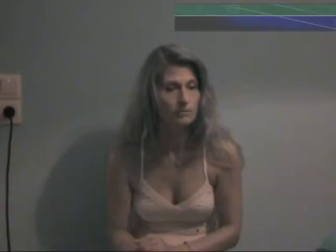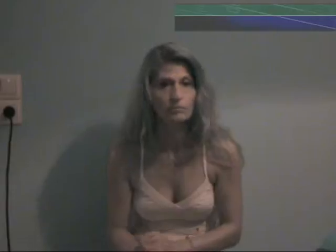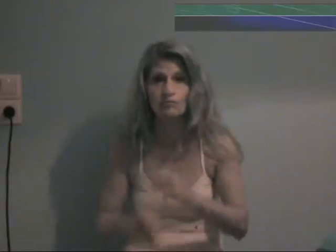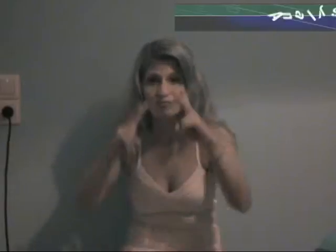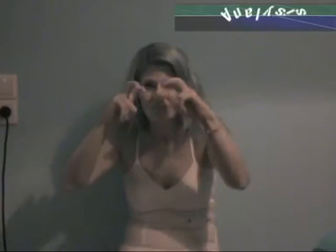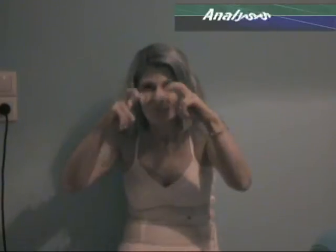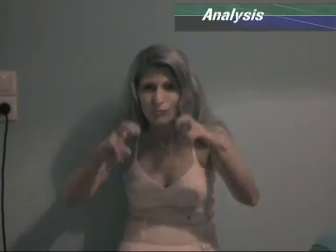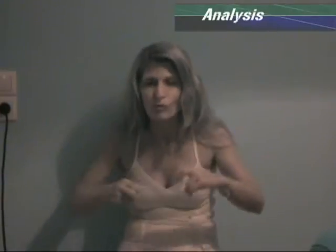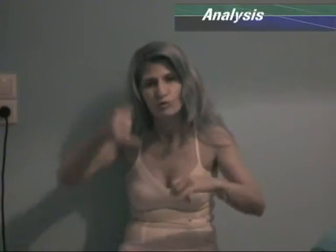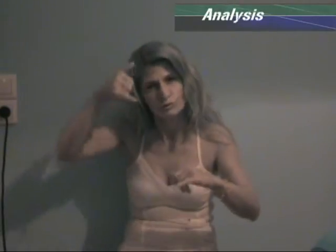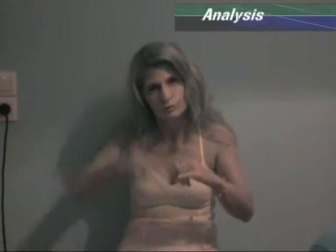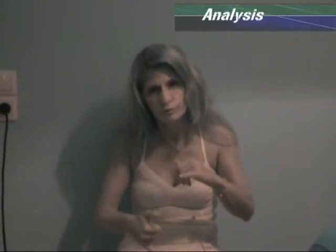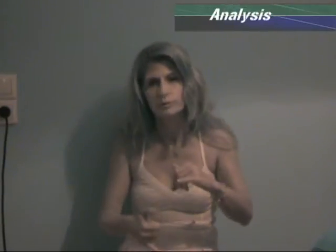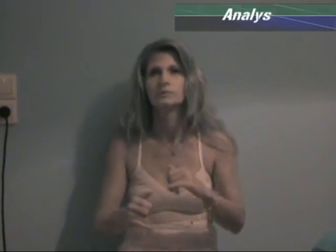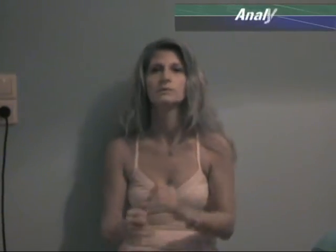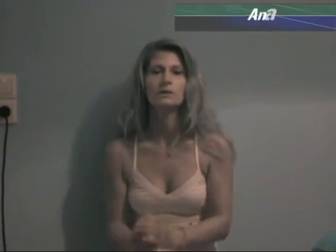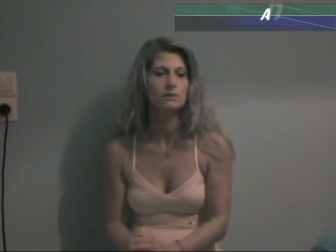Analysis